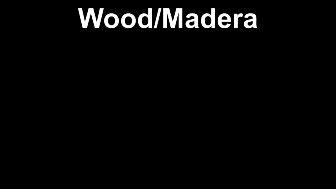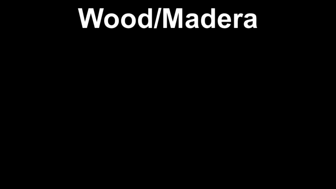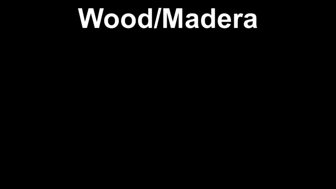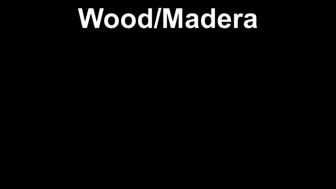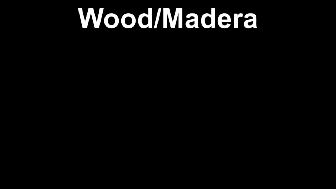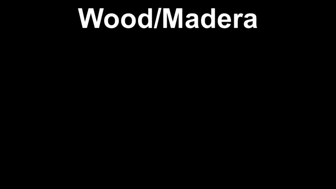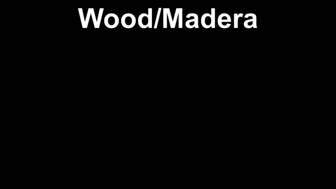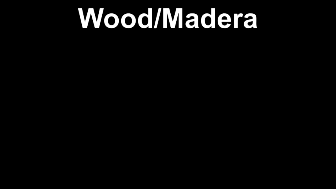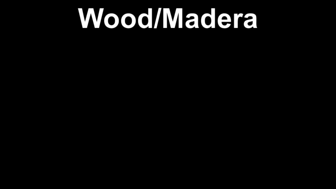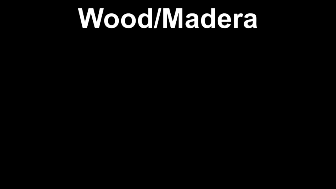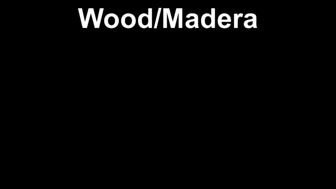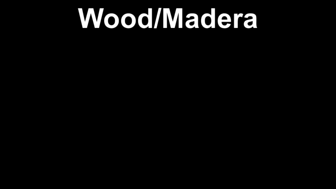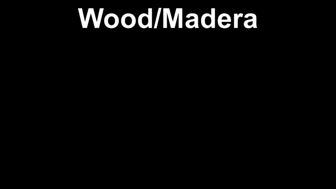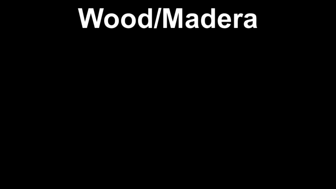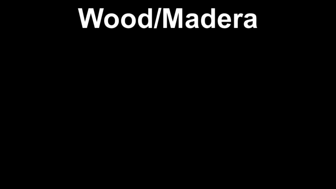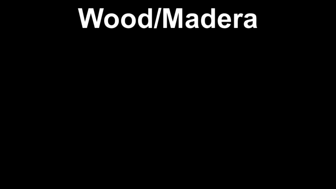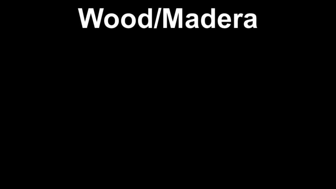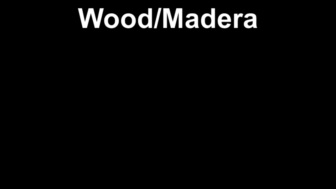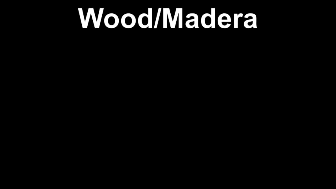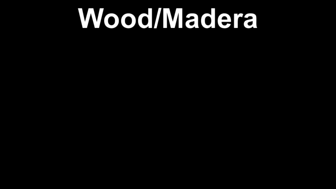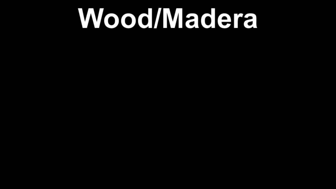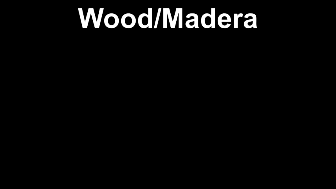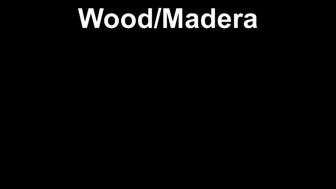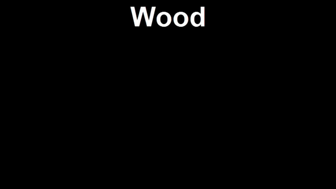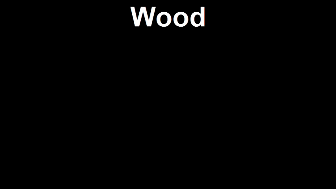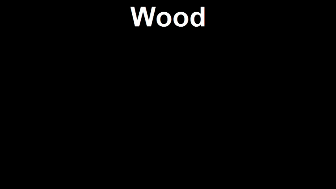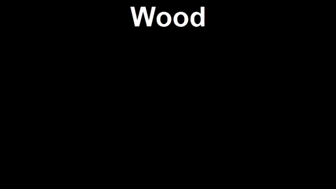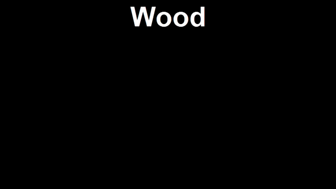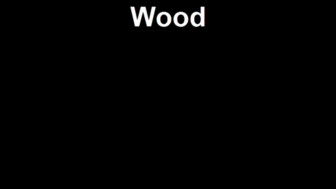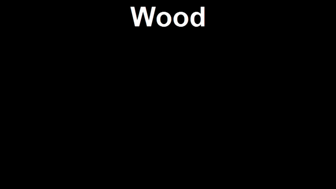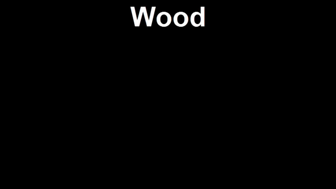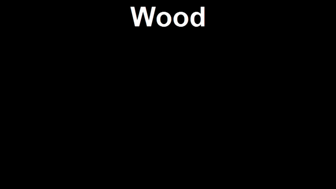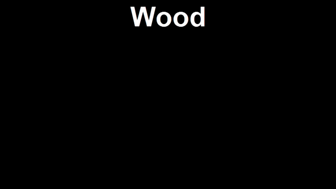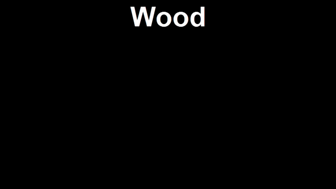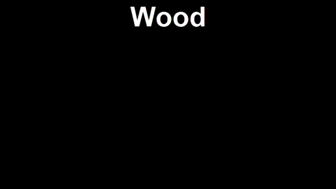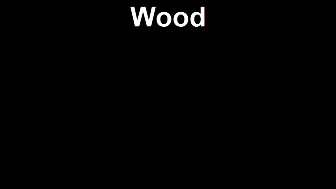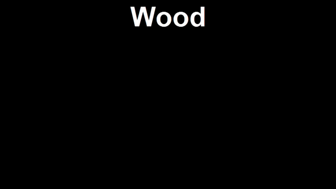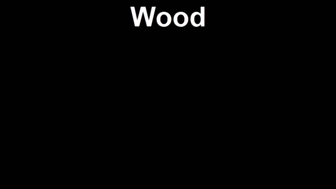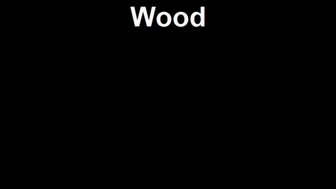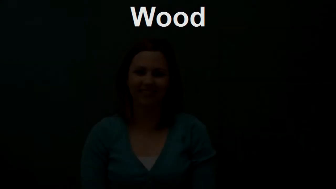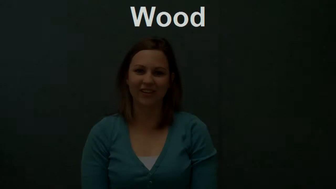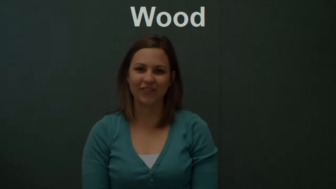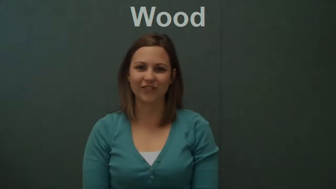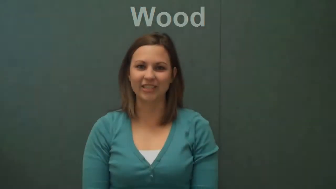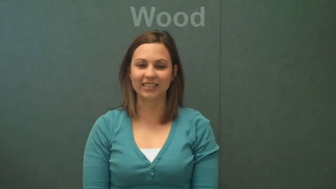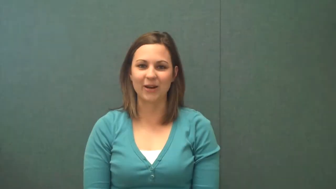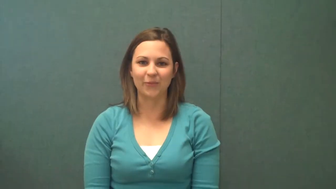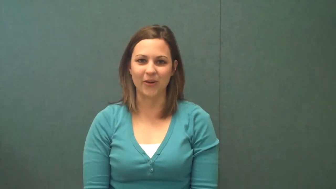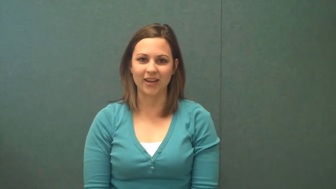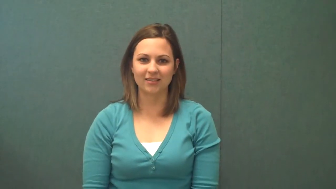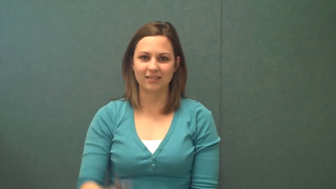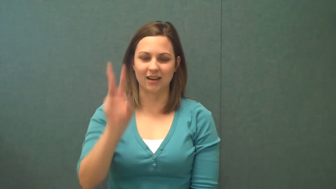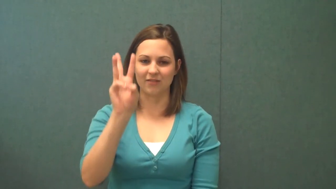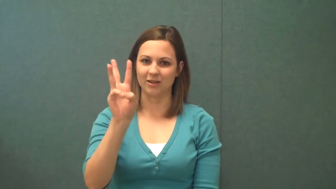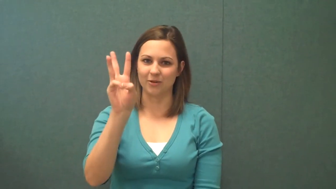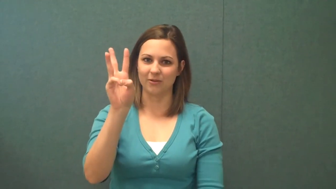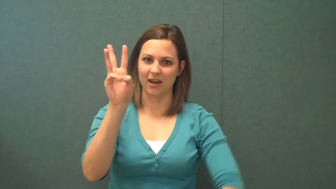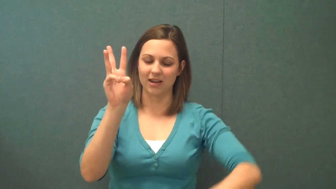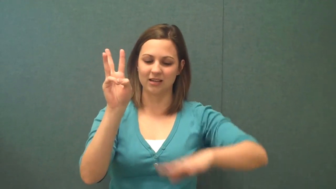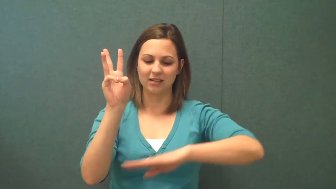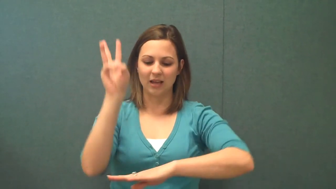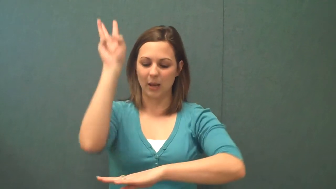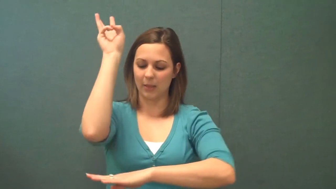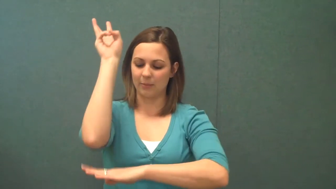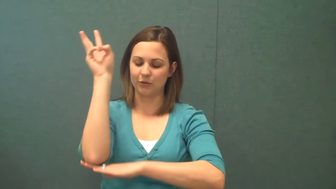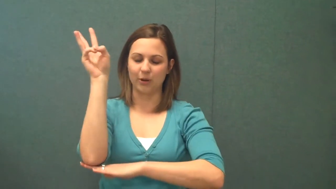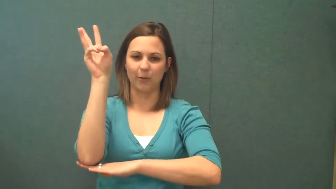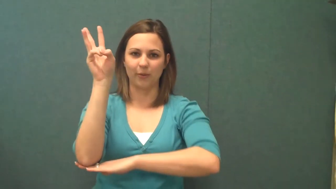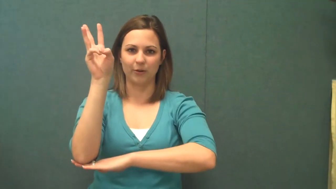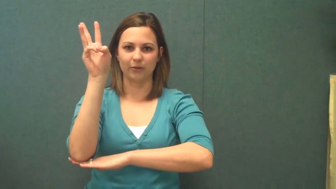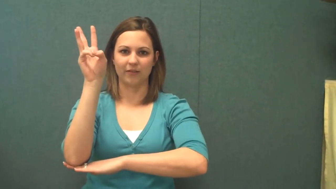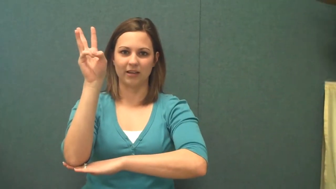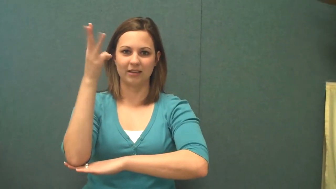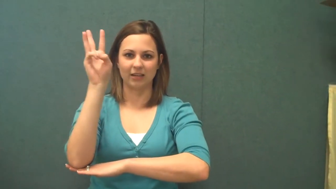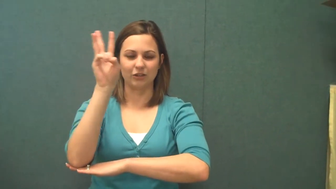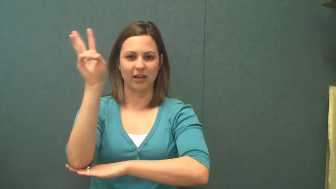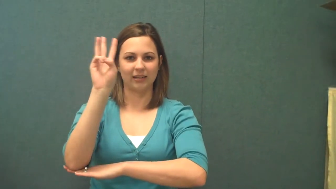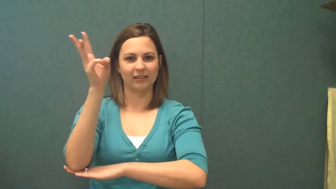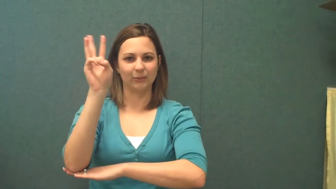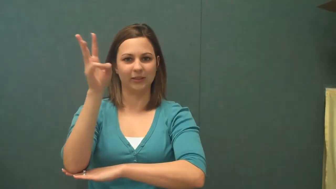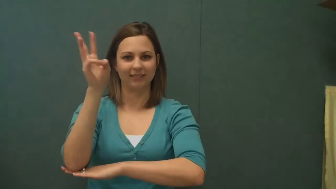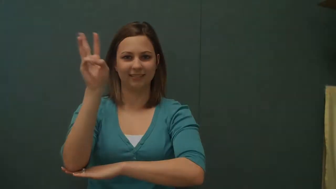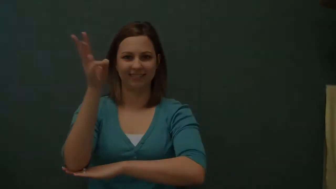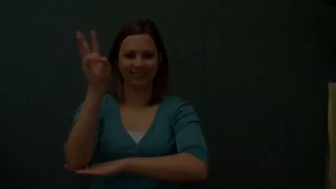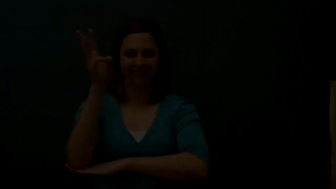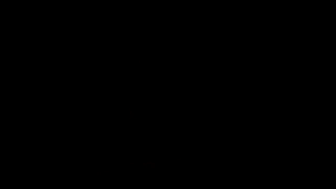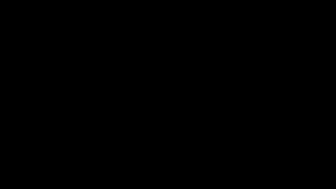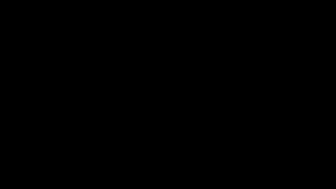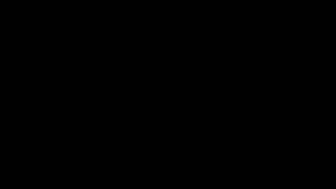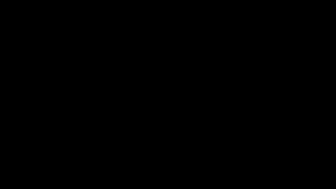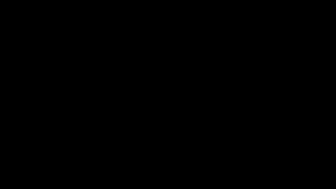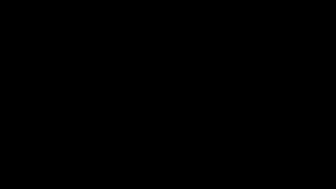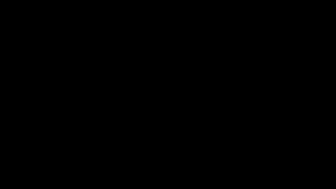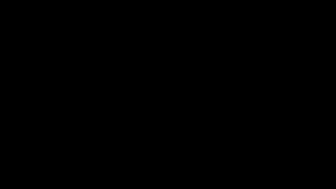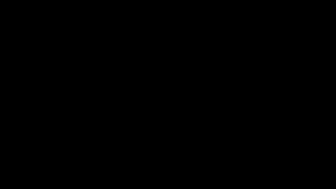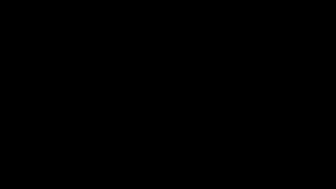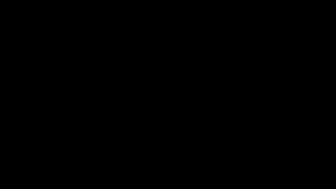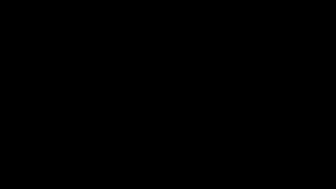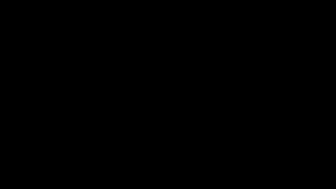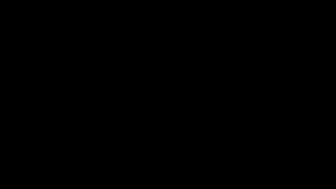Wood